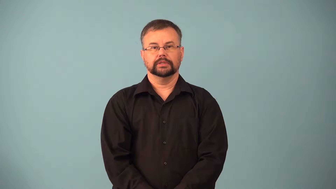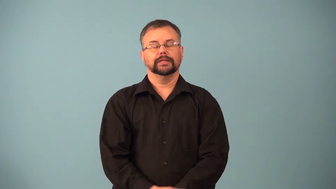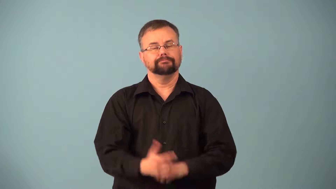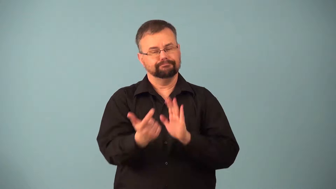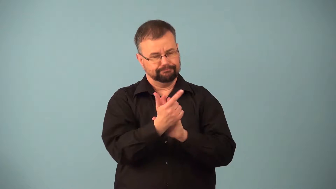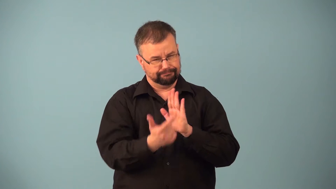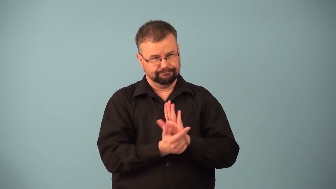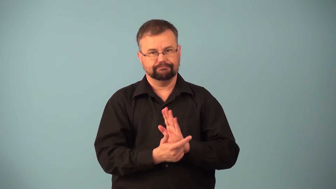licit